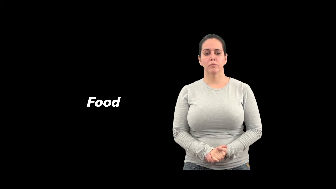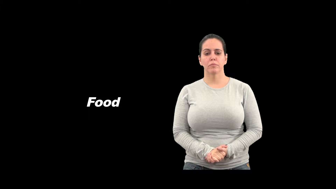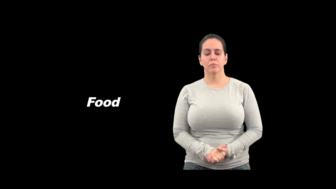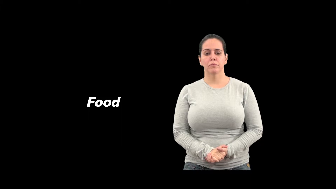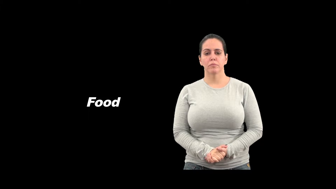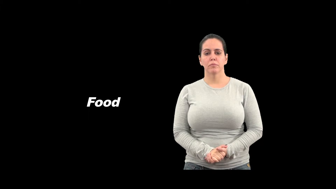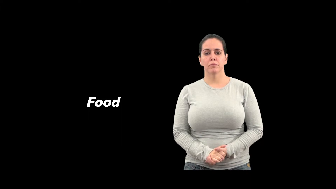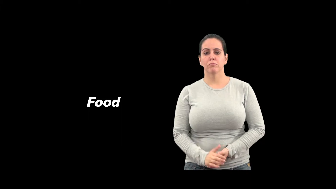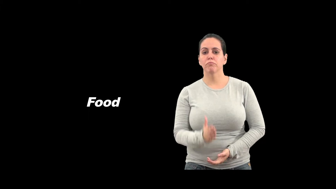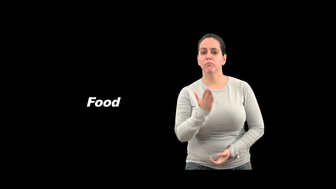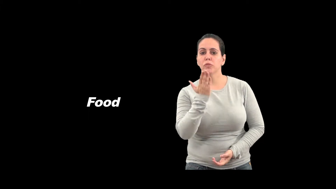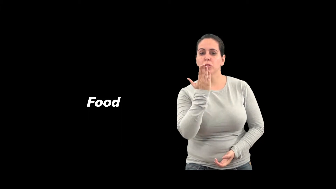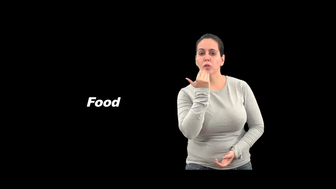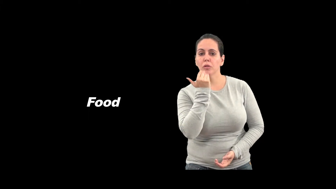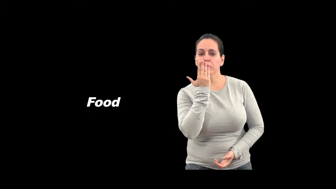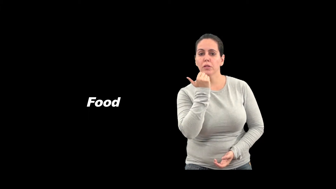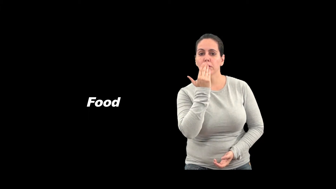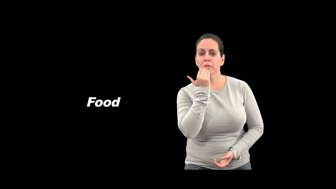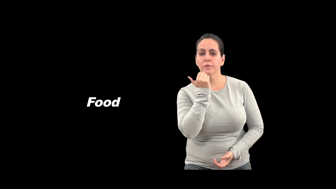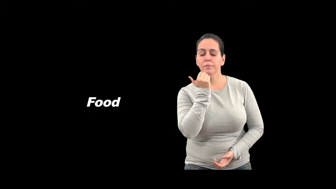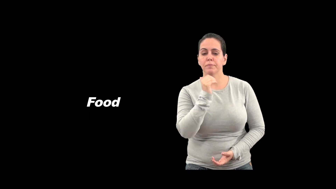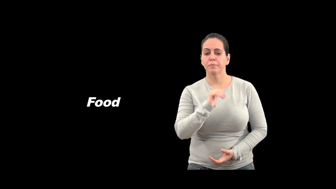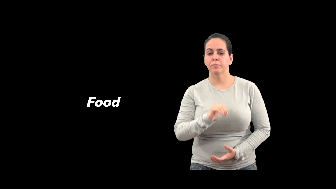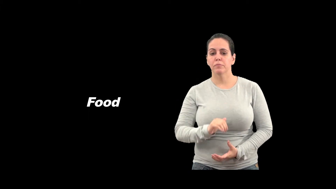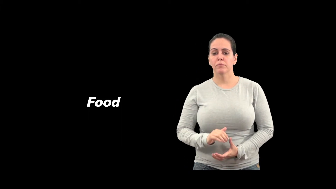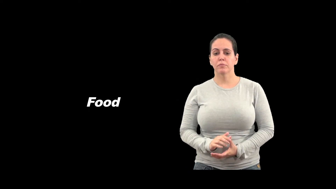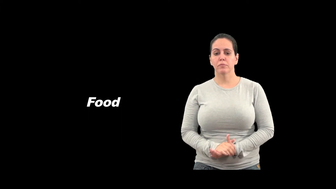Food